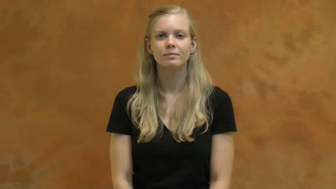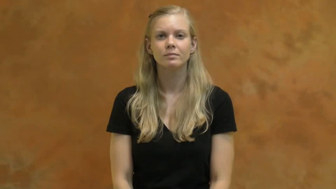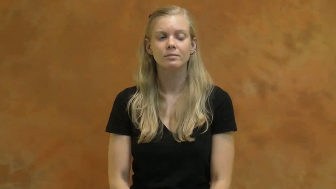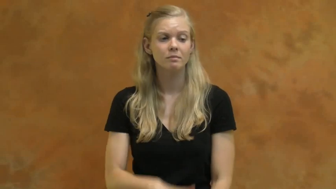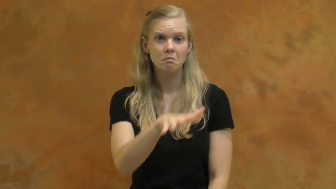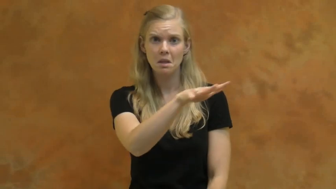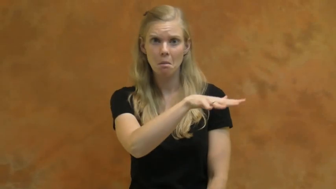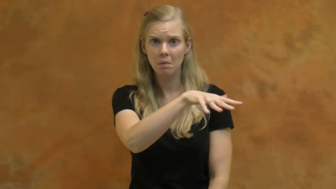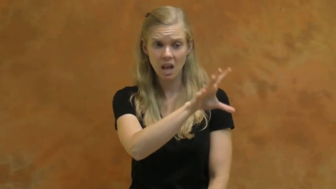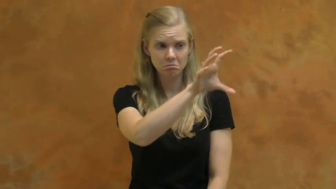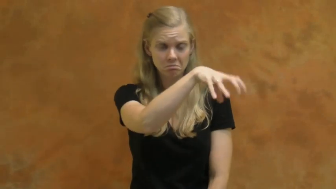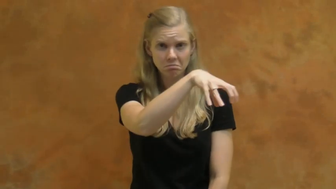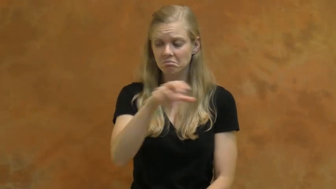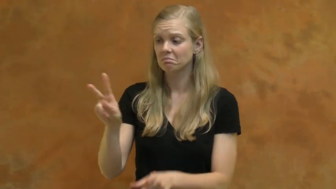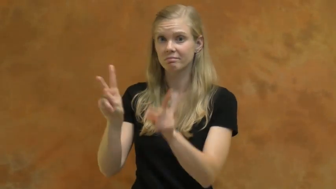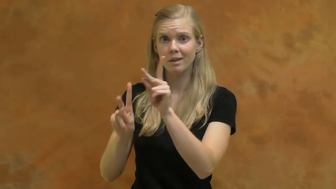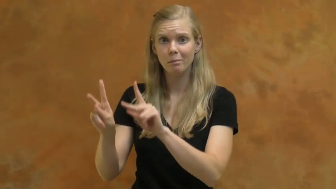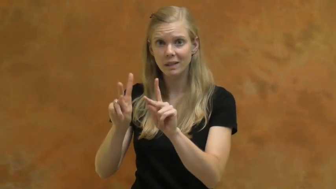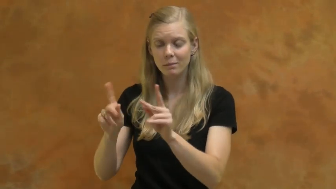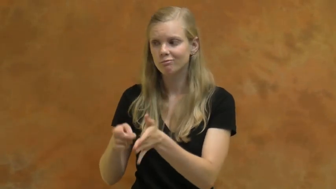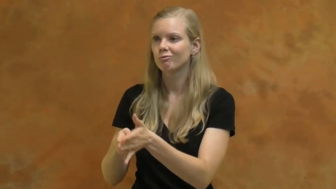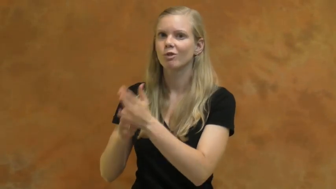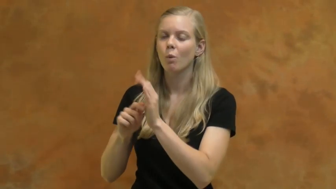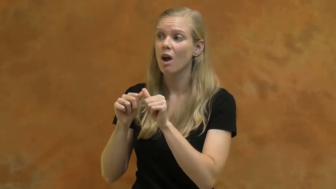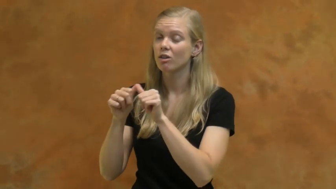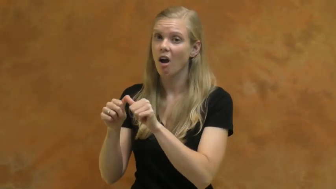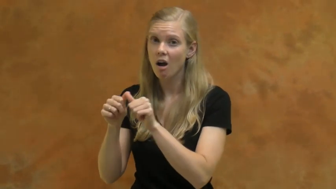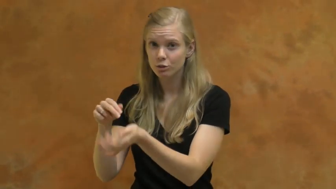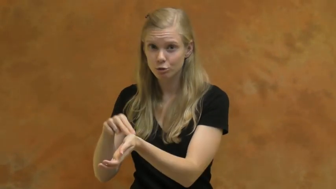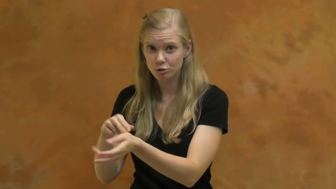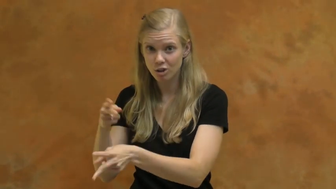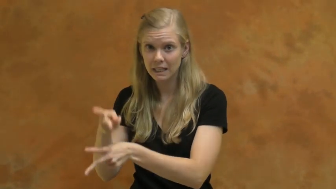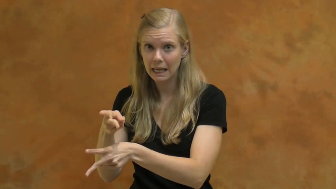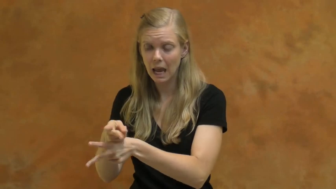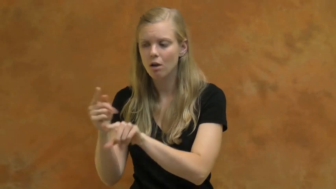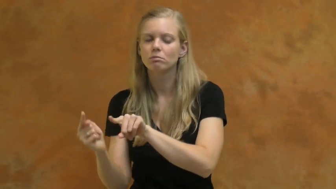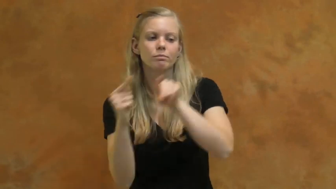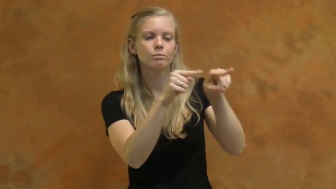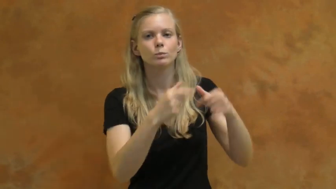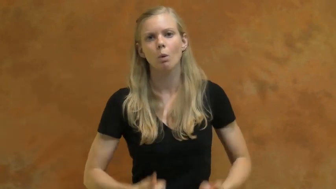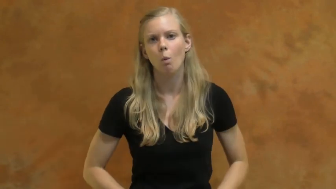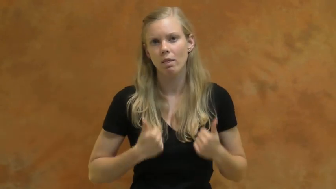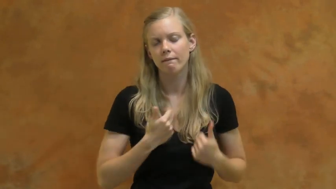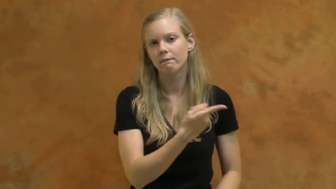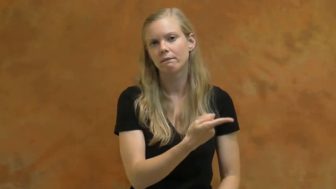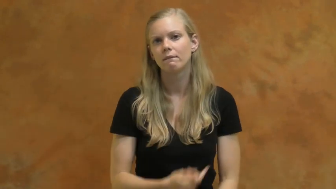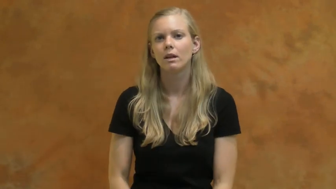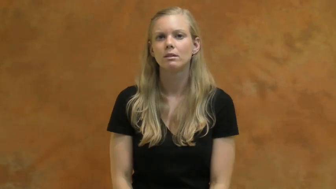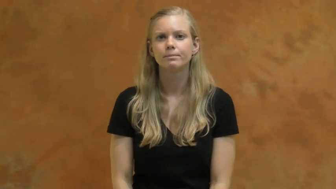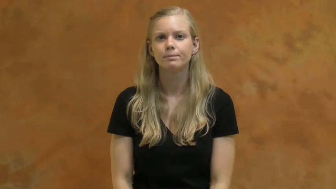nursing hospital